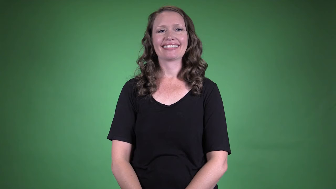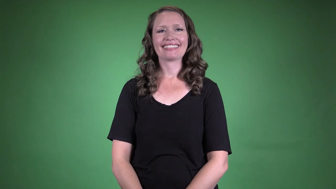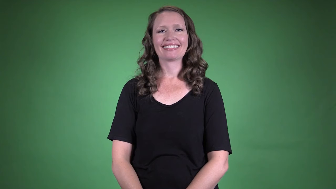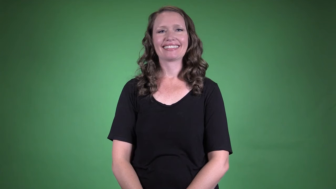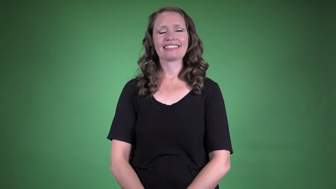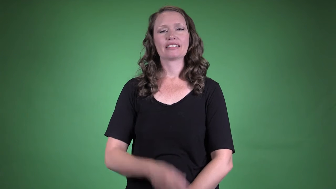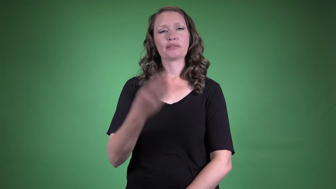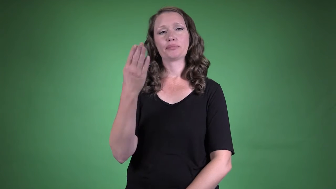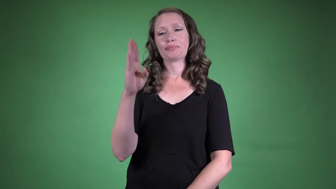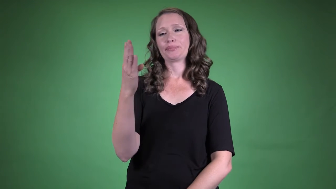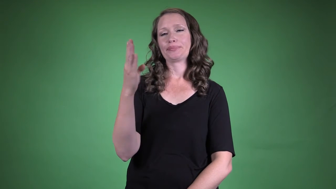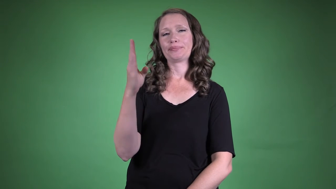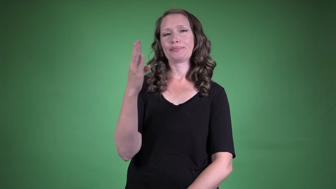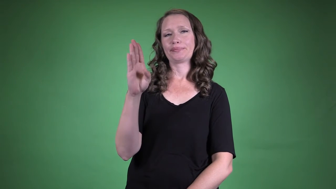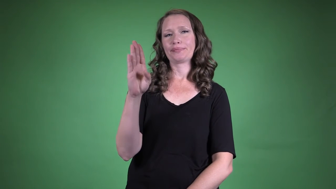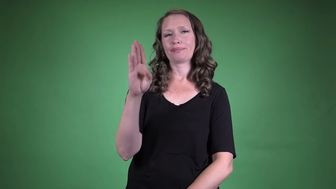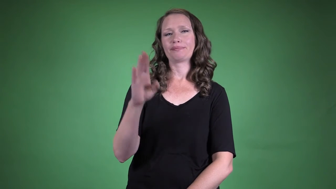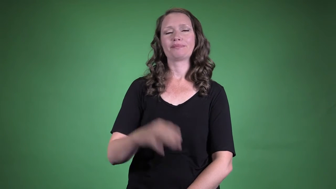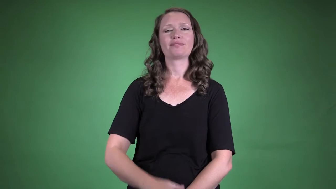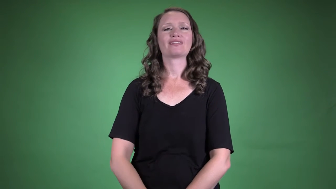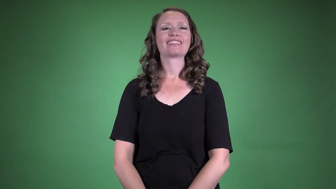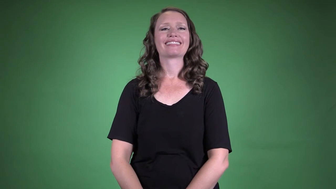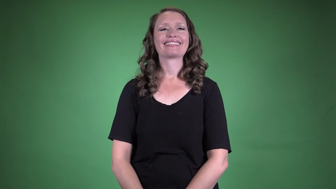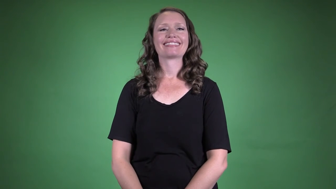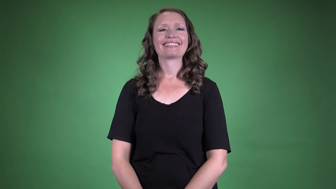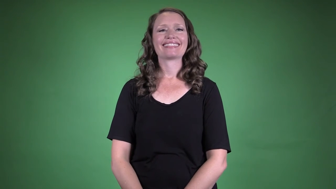blue